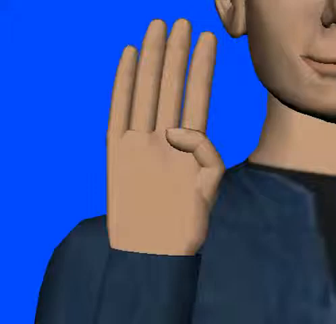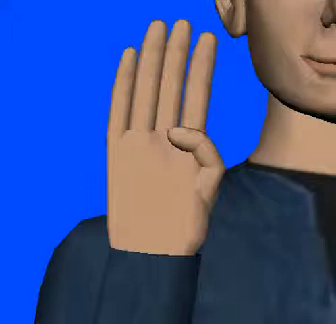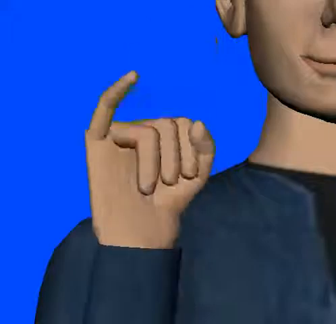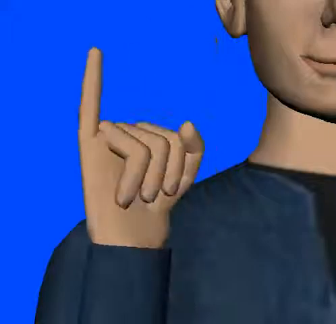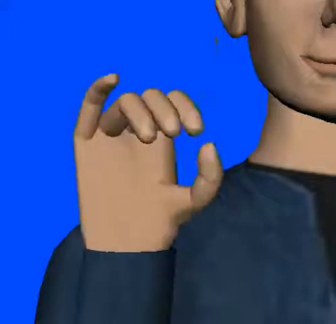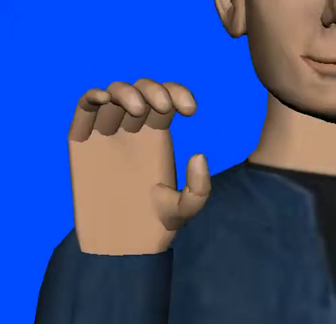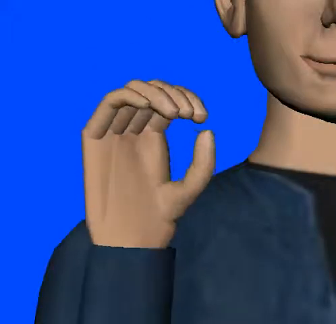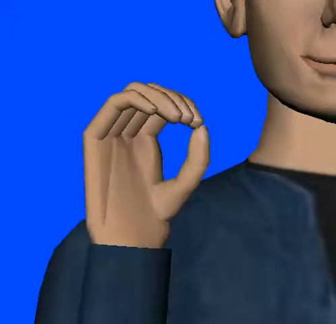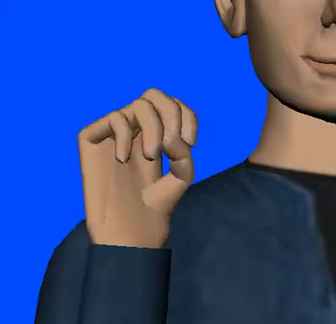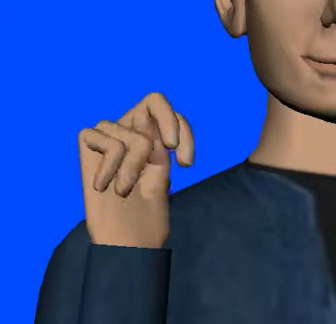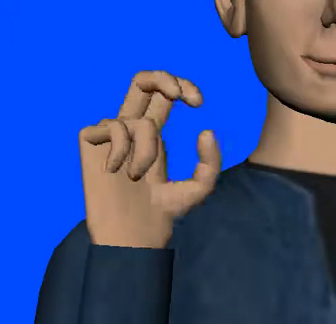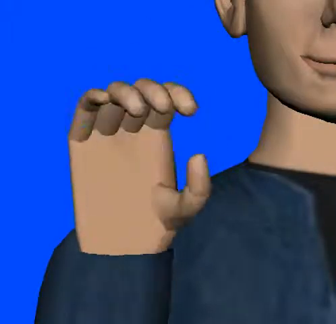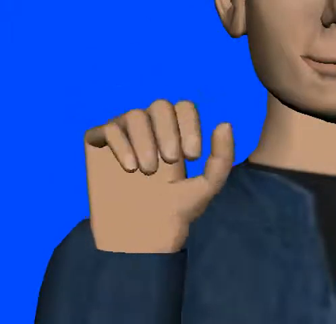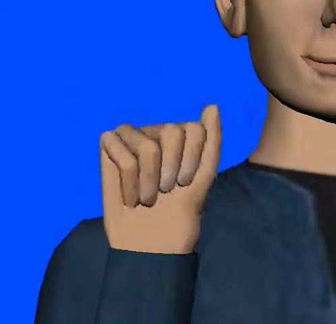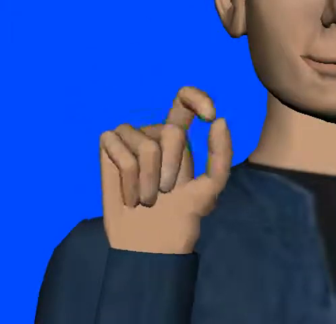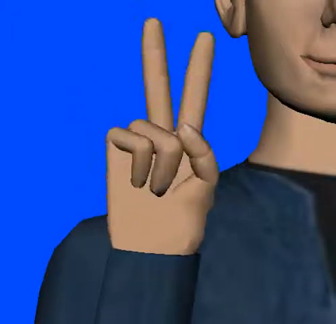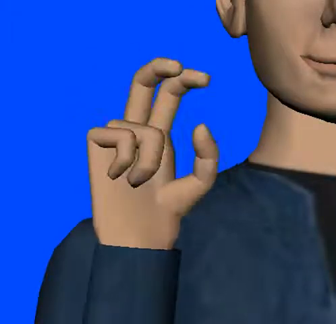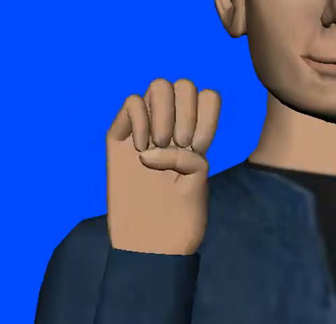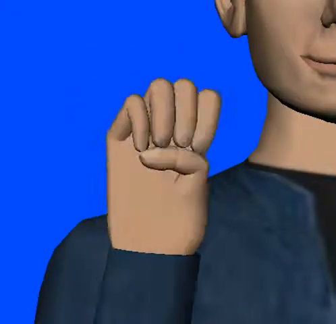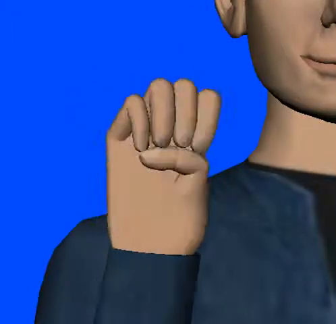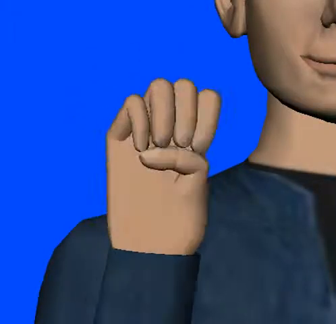biconcave